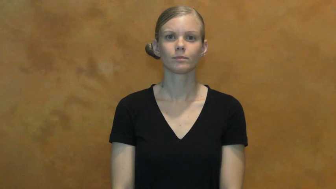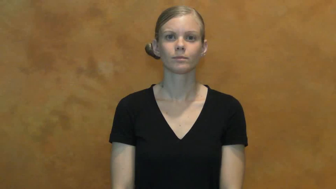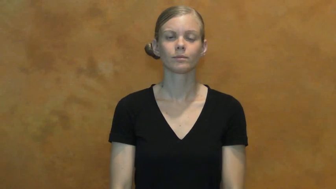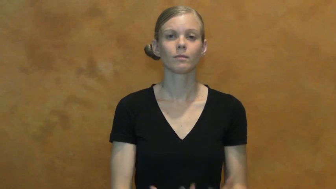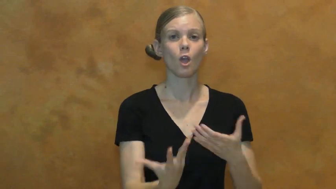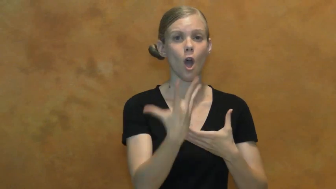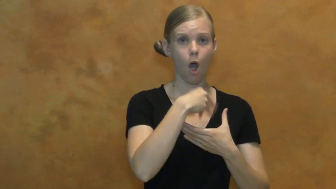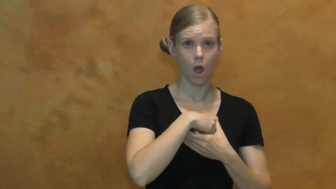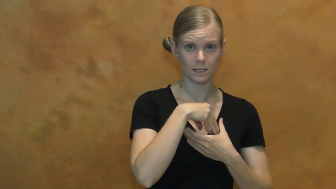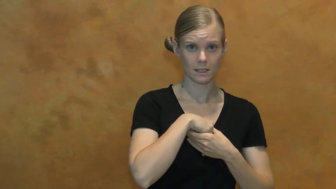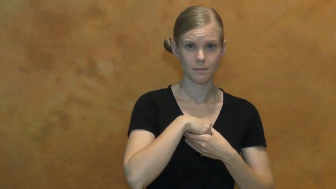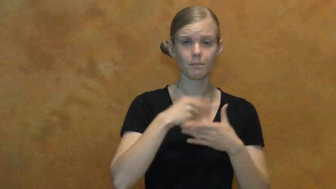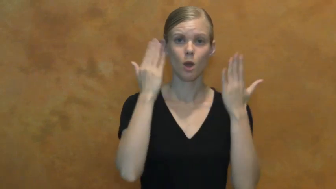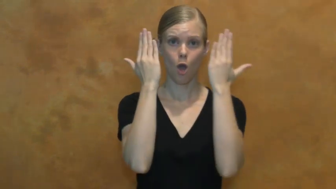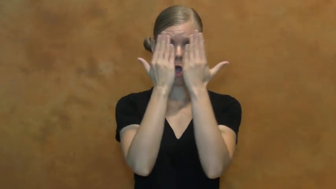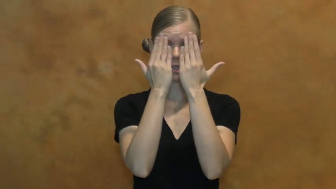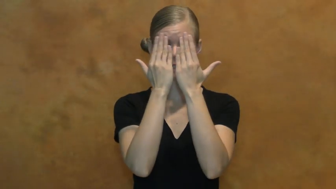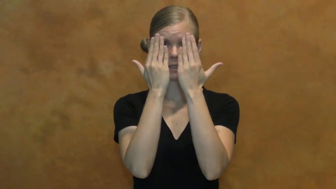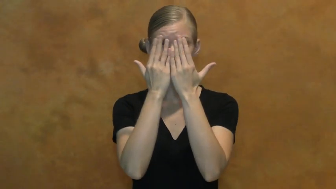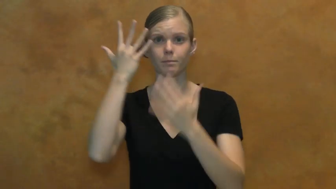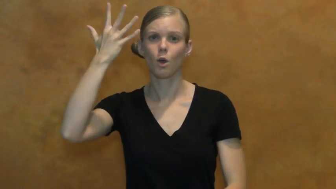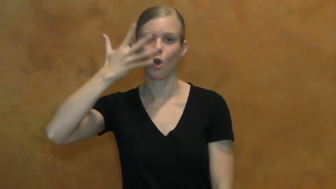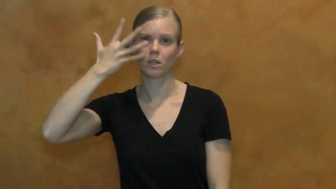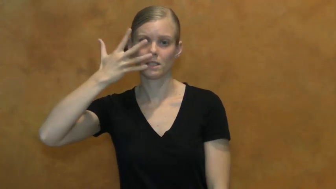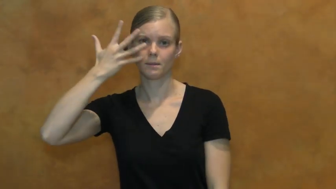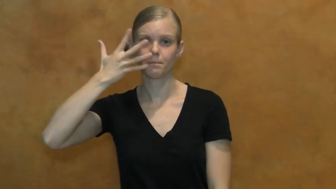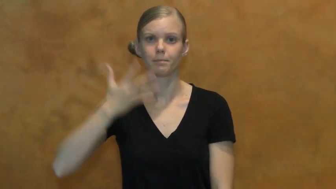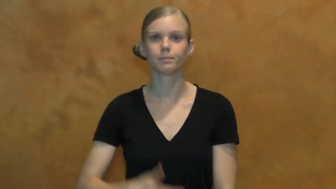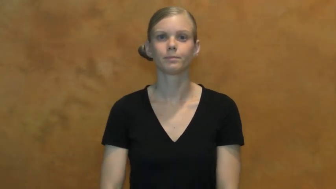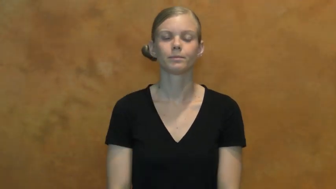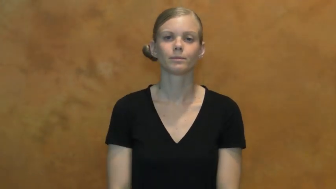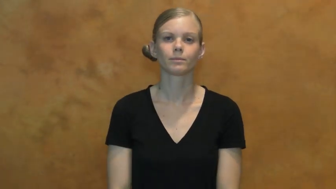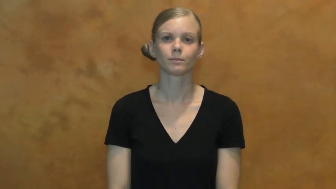autism